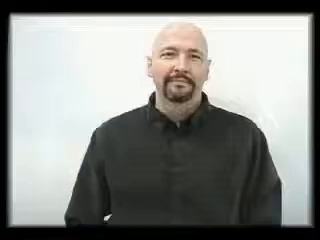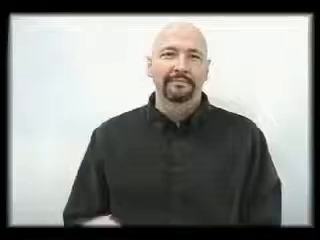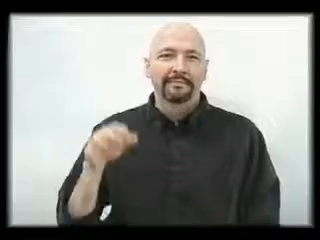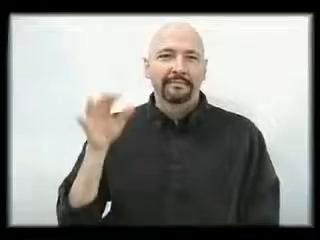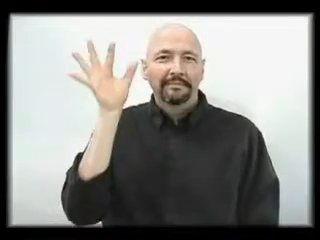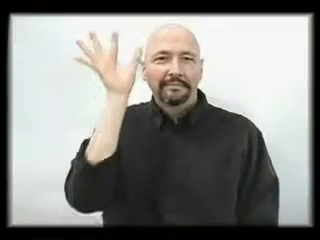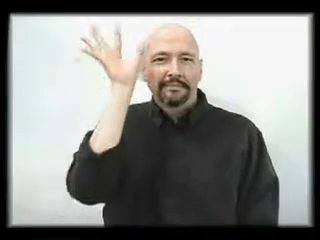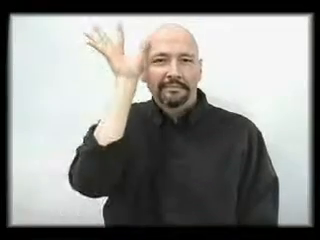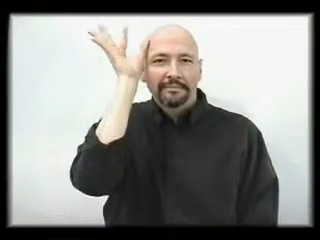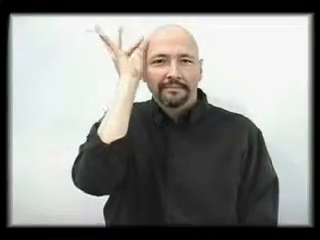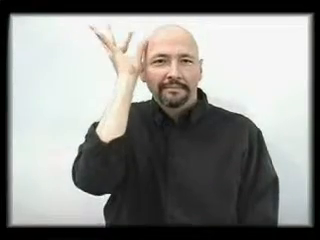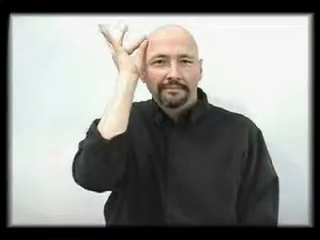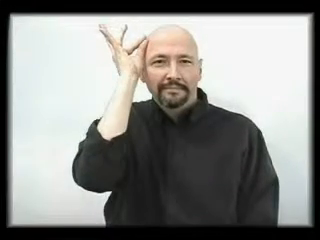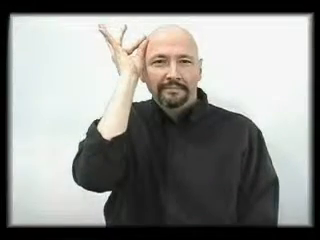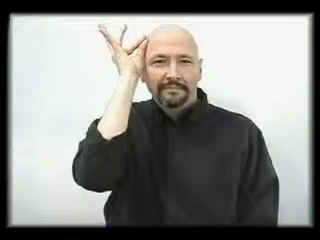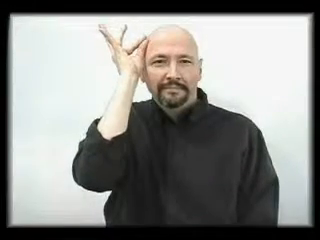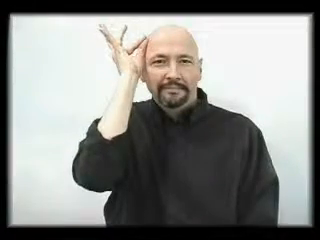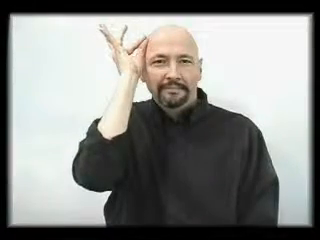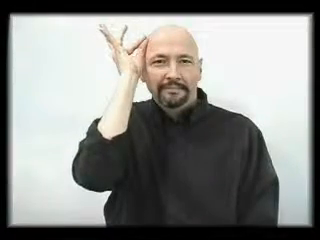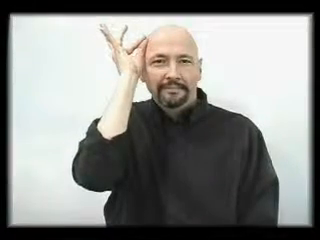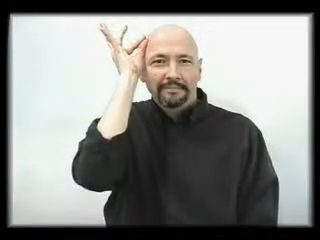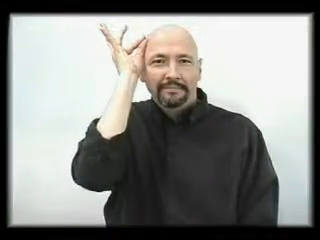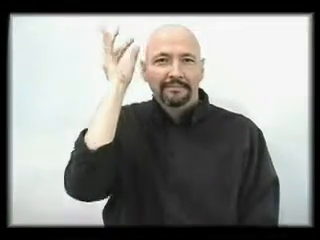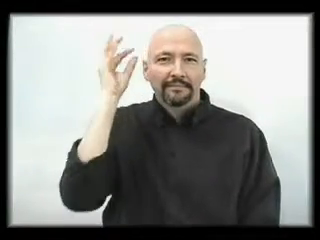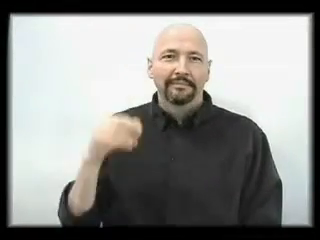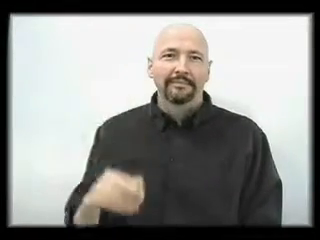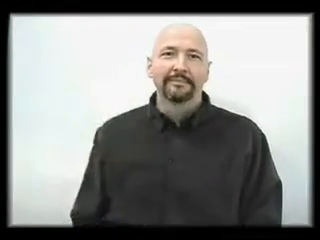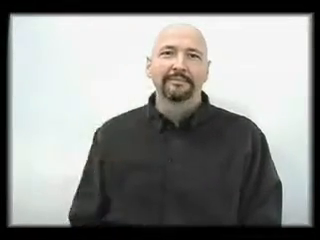HAIR